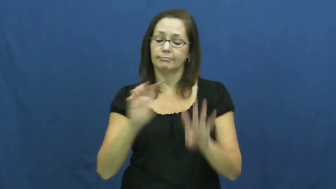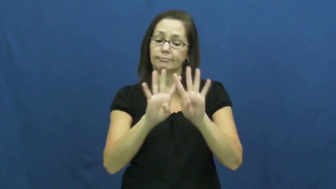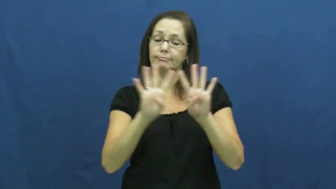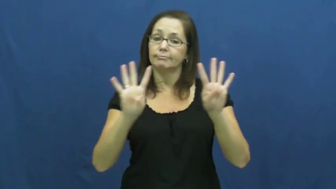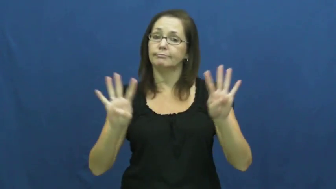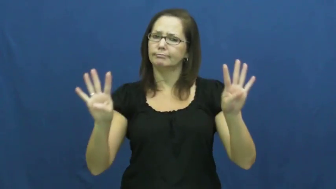bulwark-boat